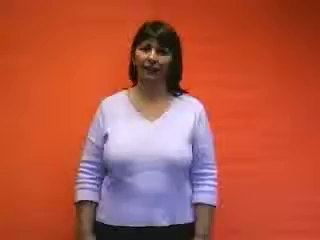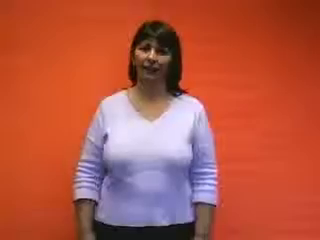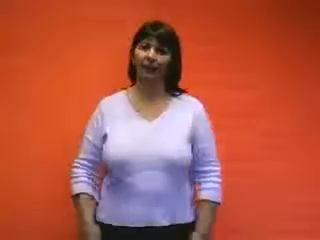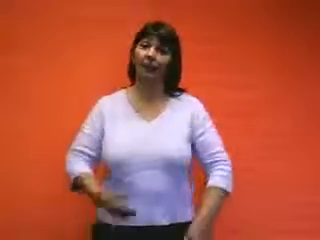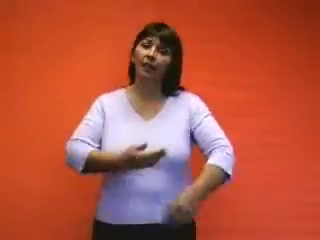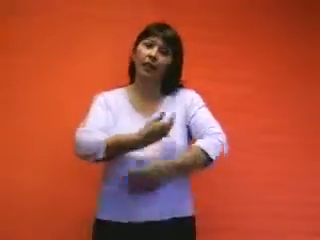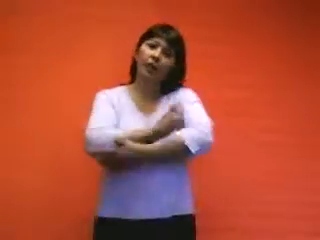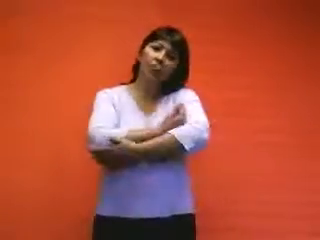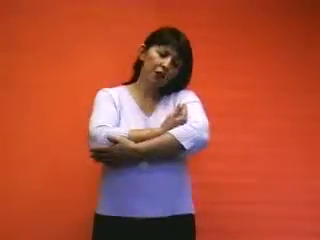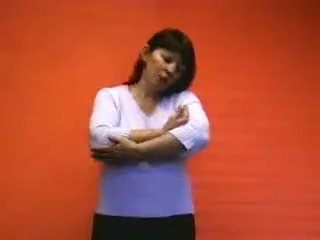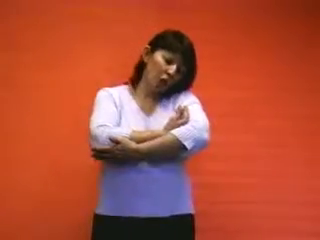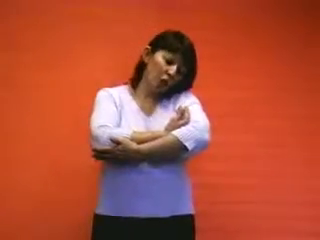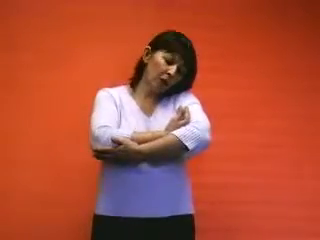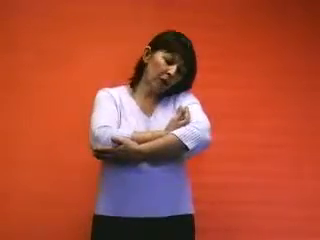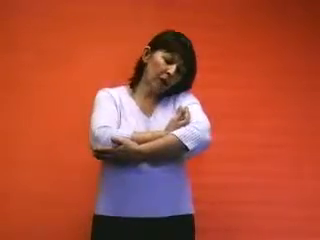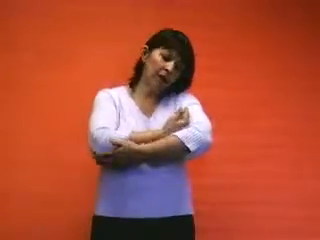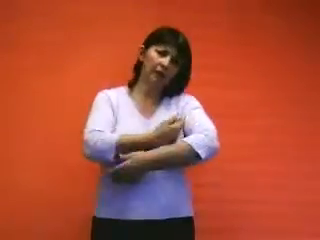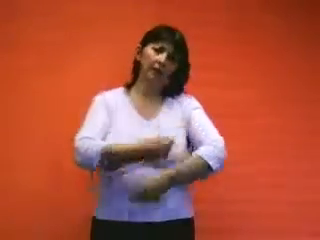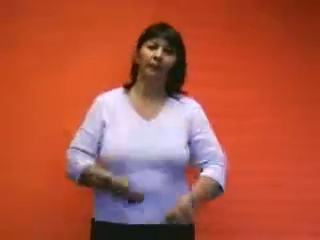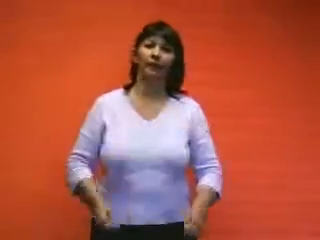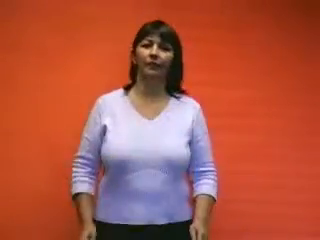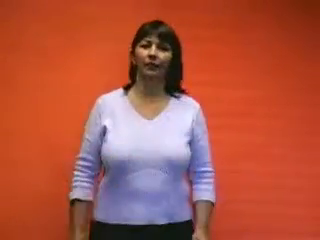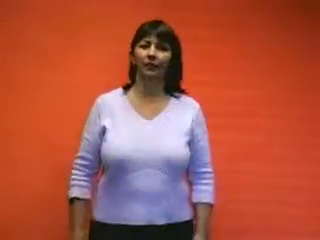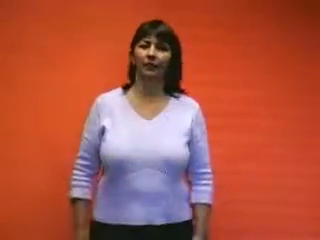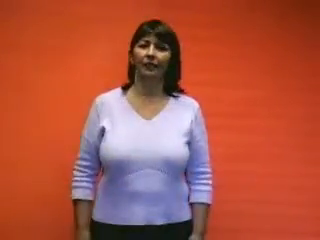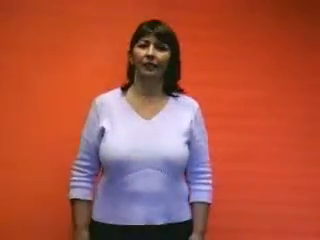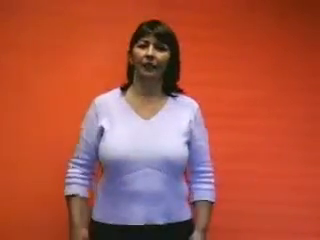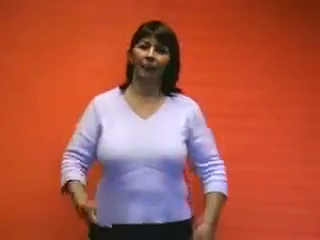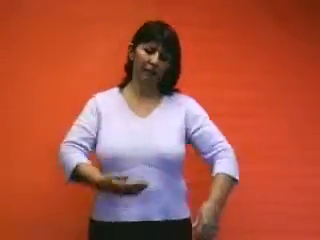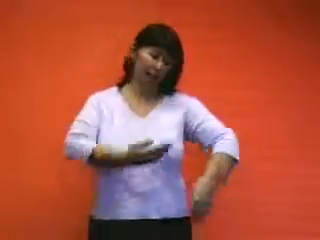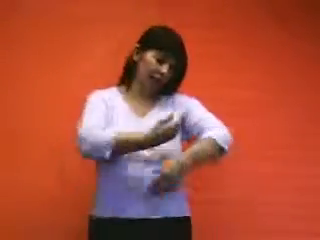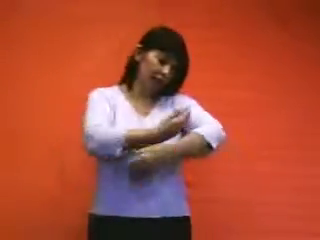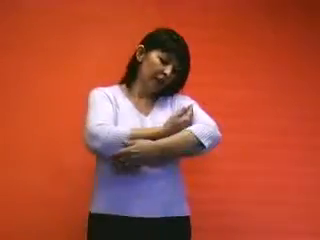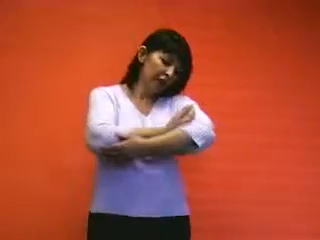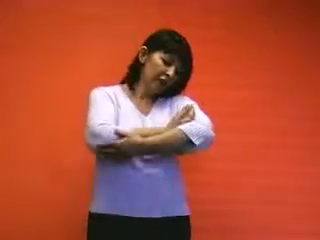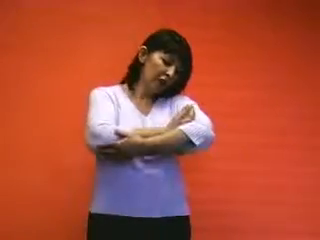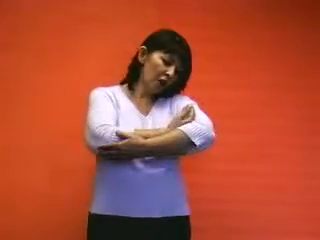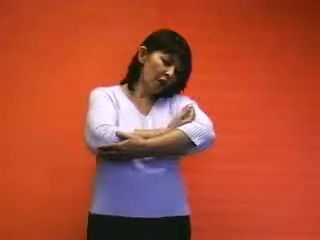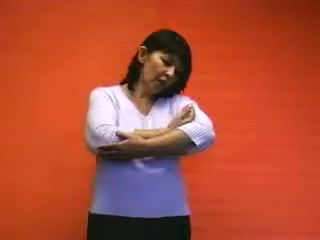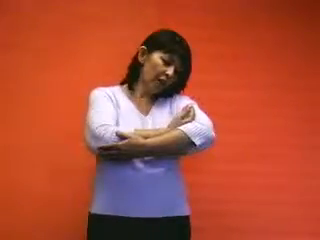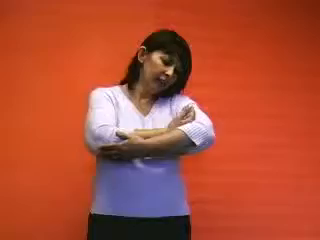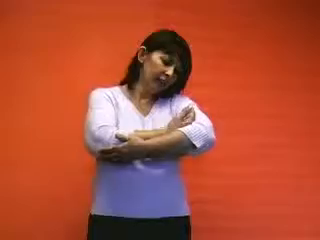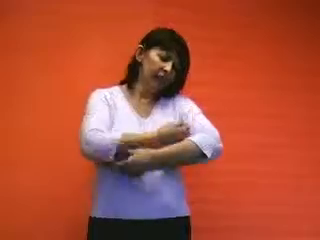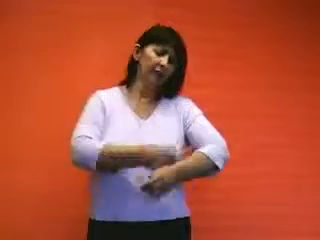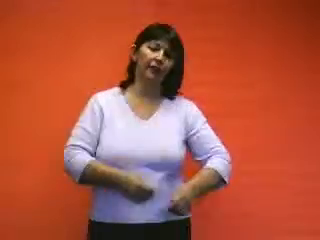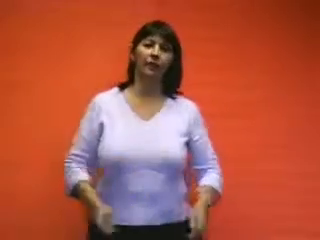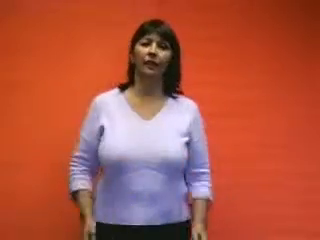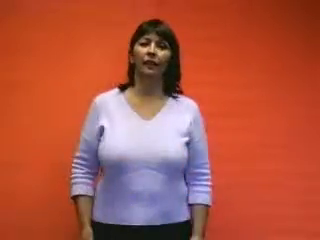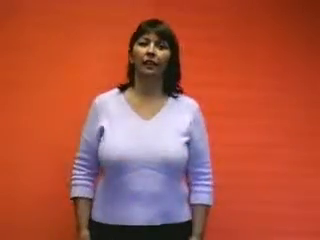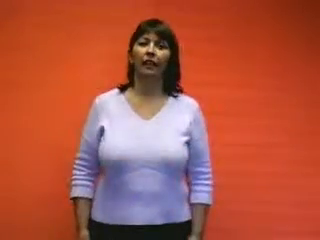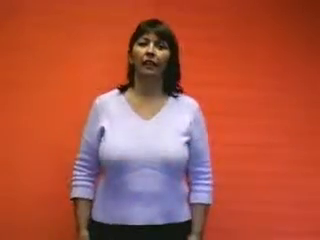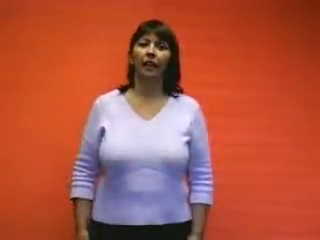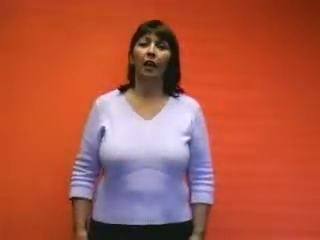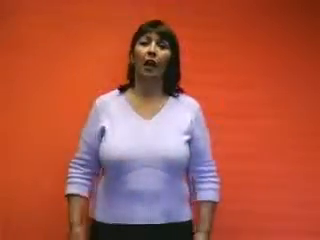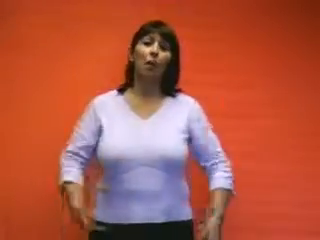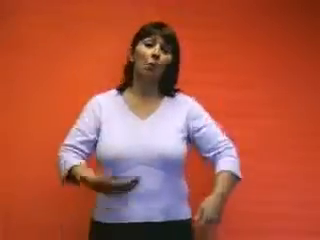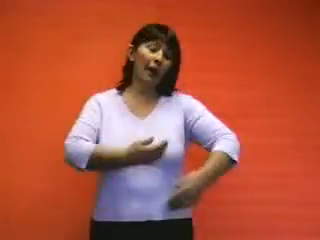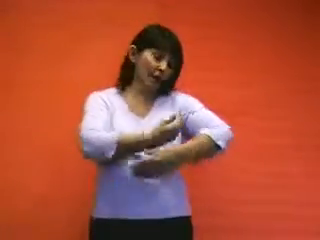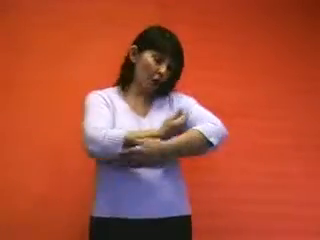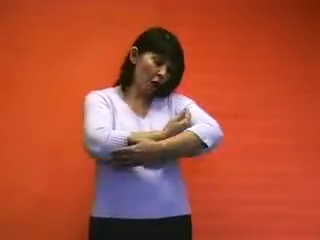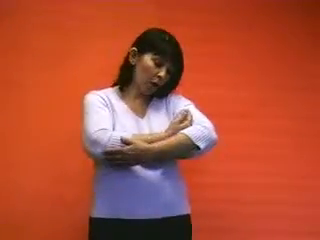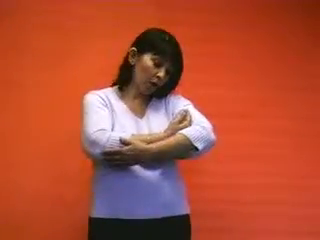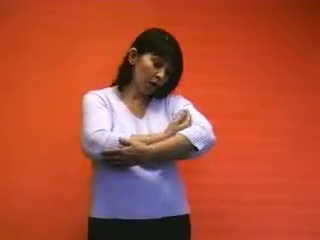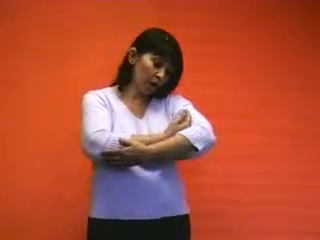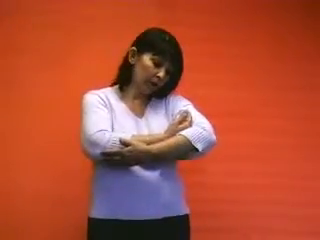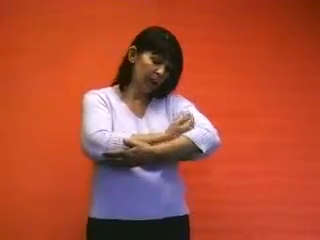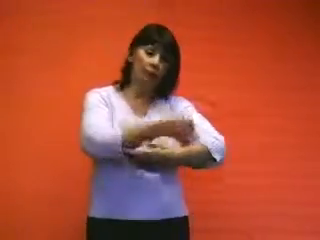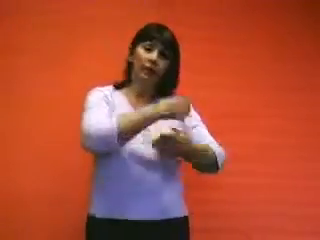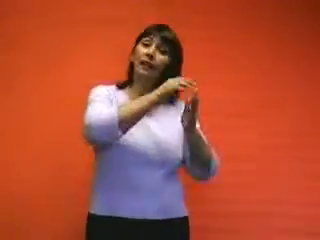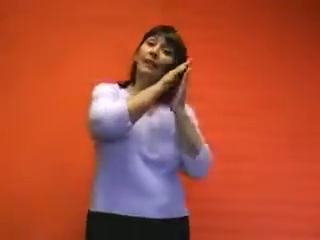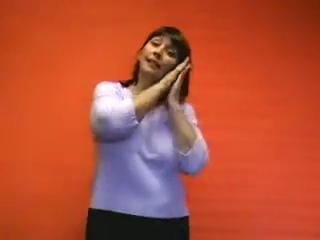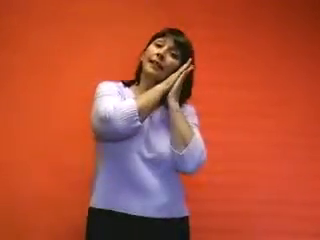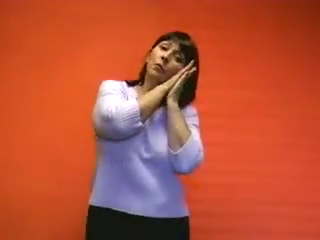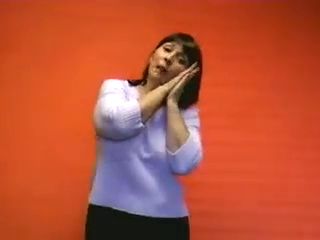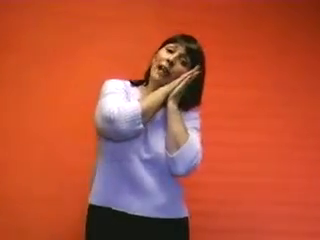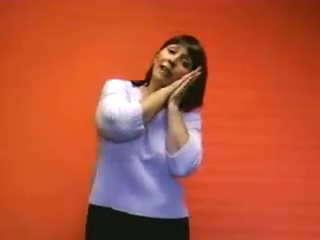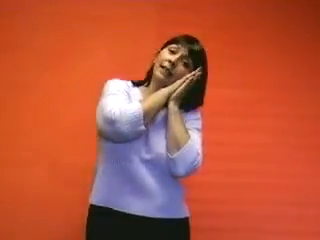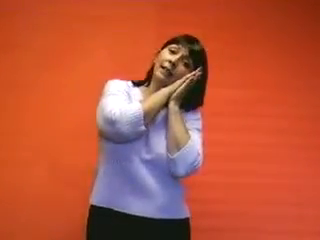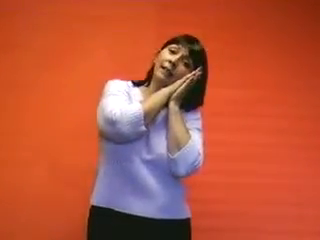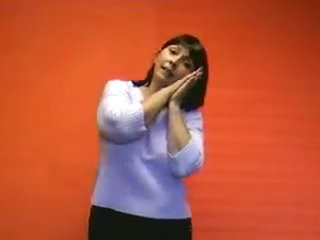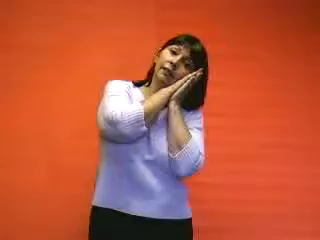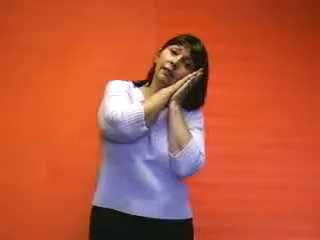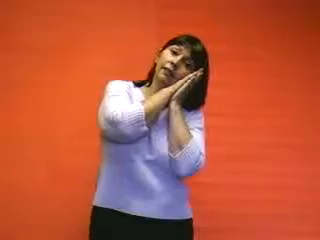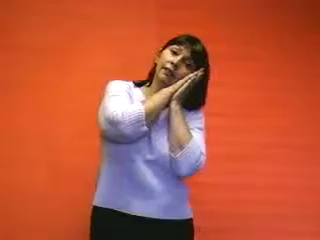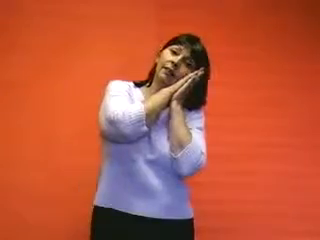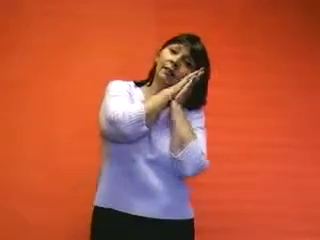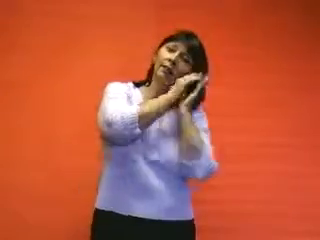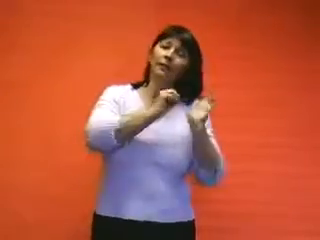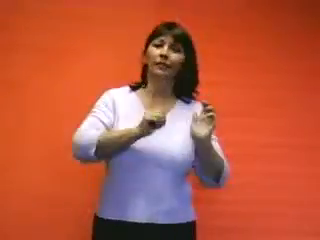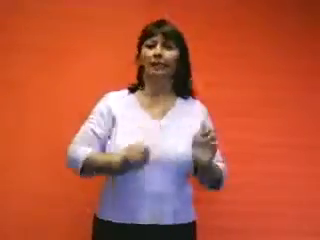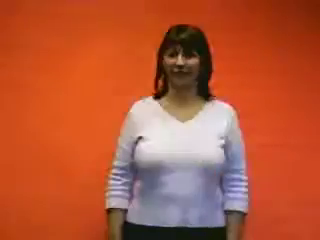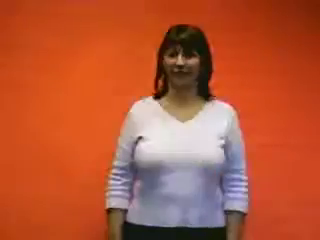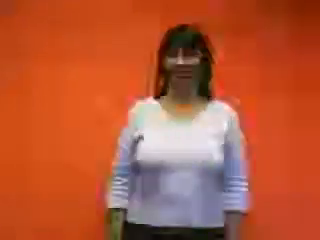Doll